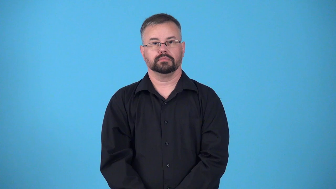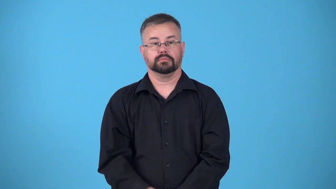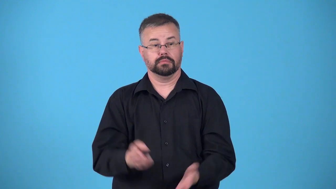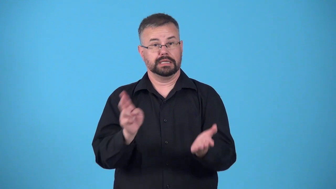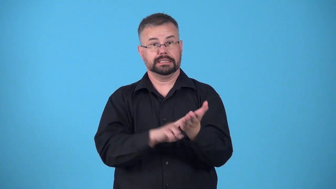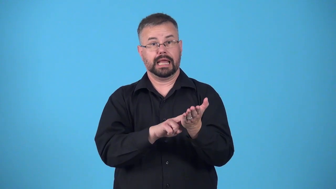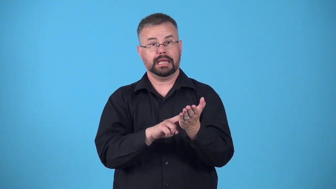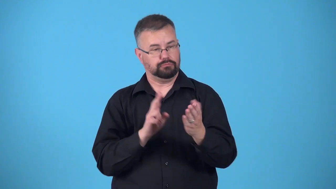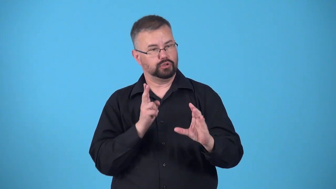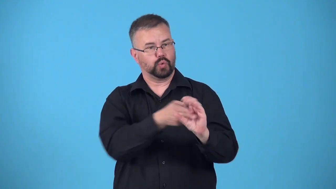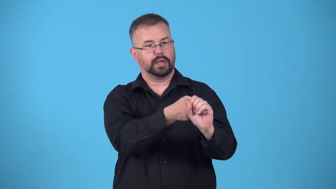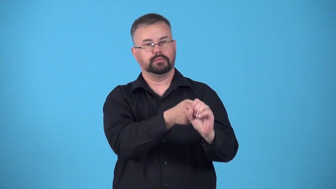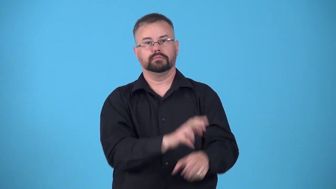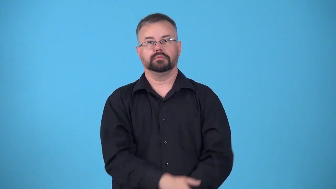sign with, sign on, sign on with